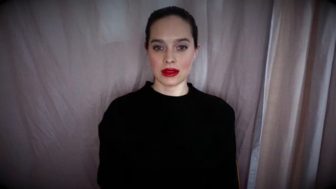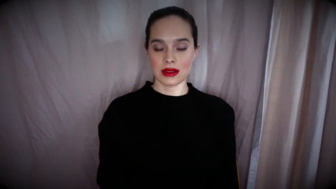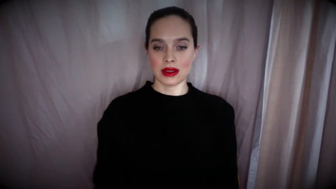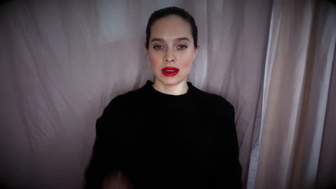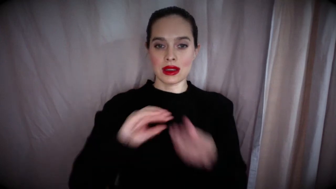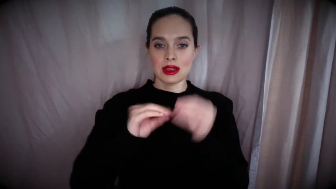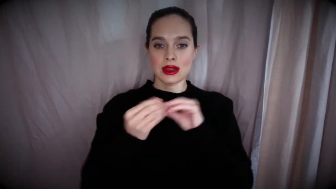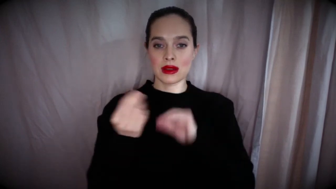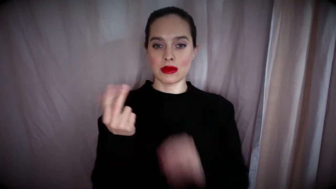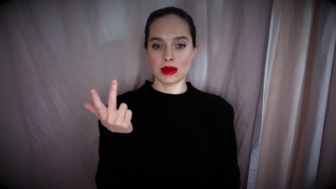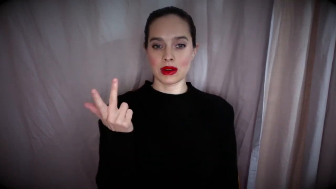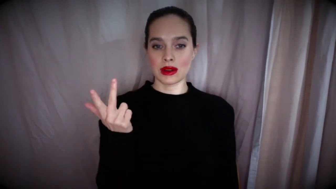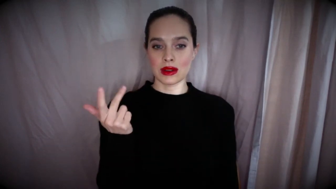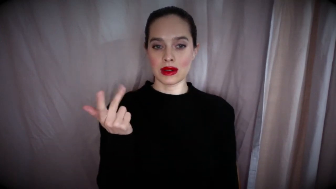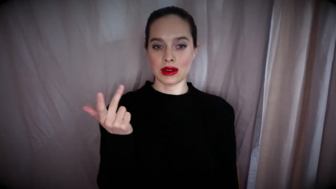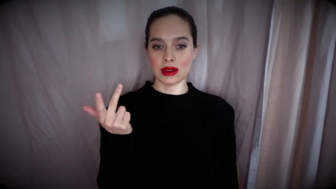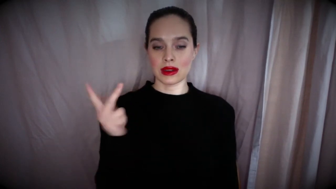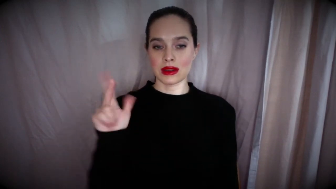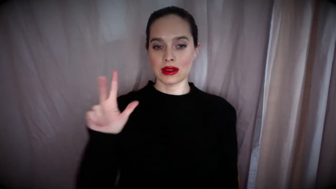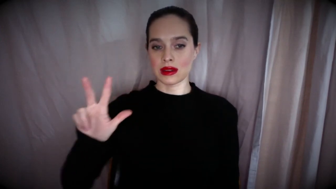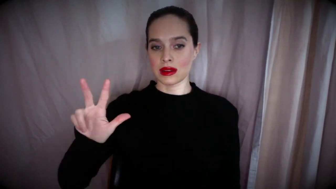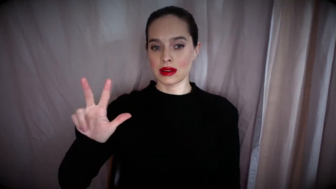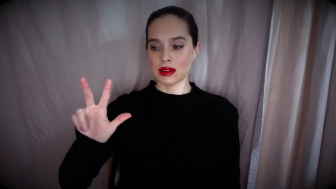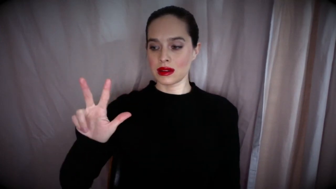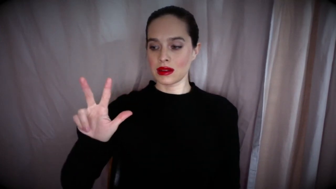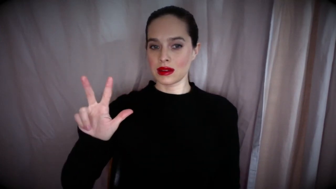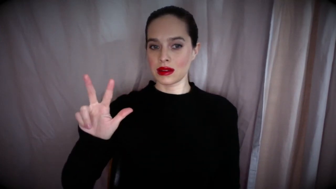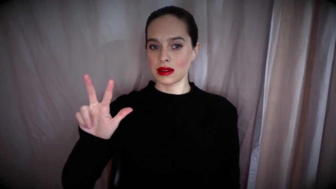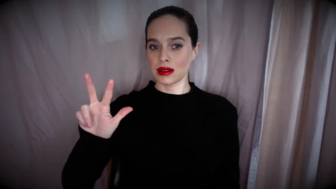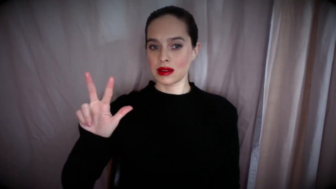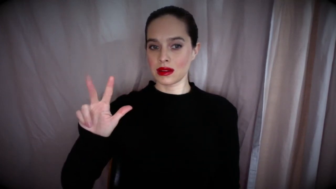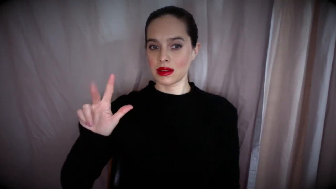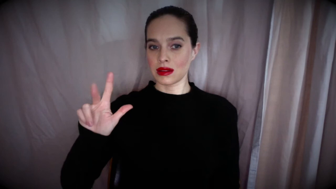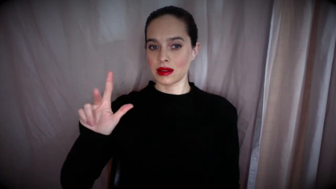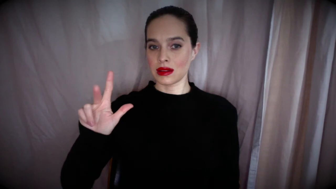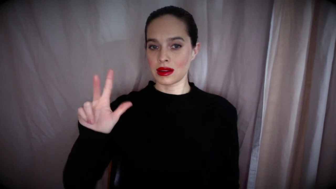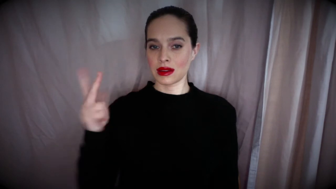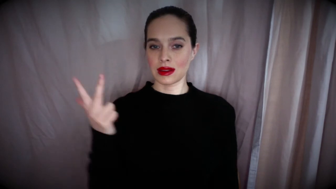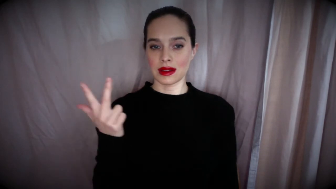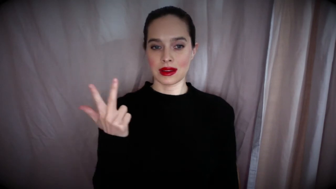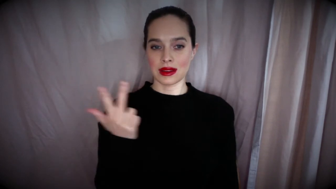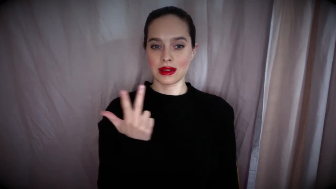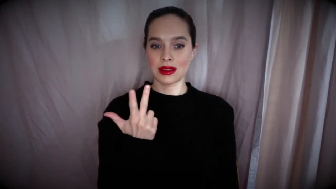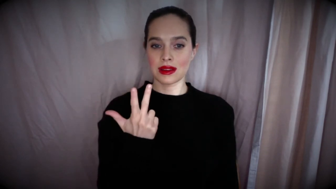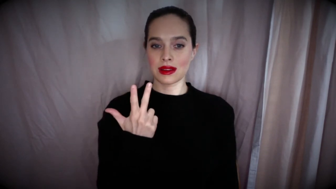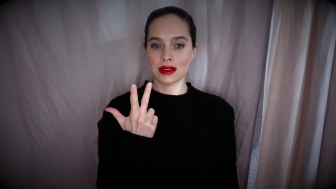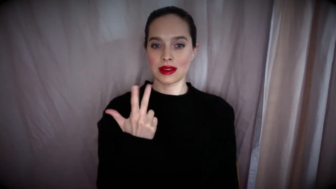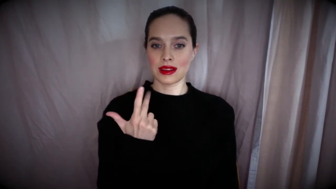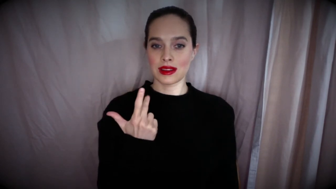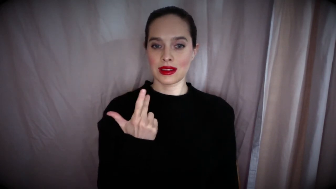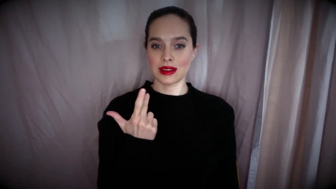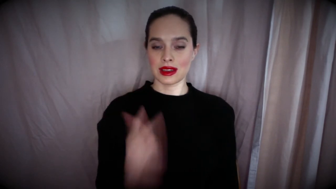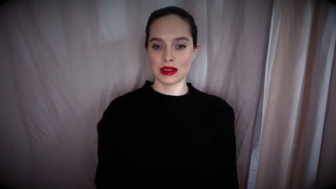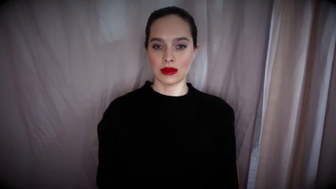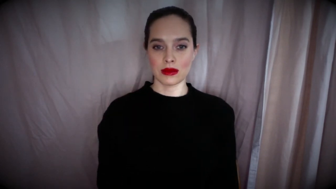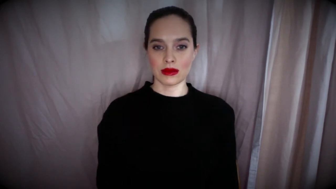Number Thirteen.